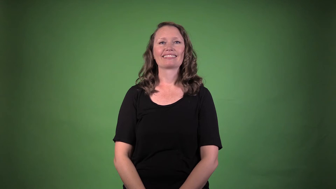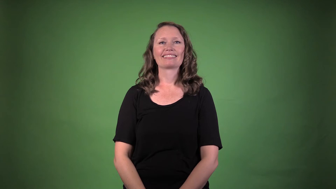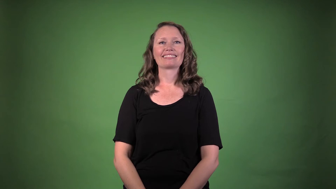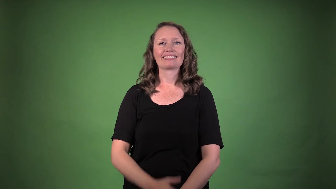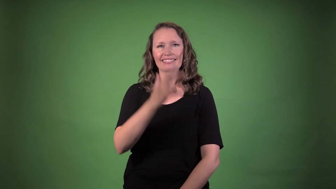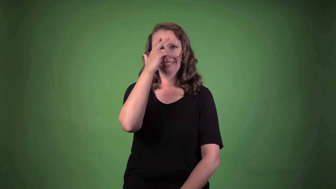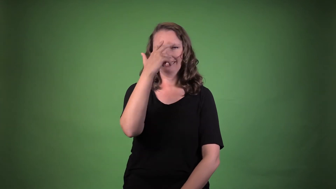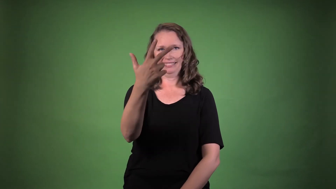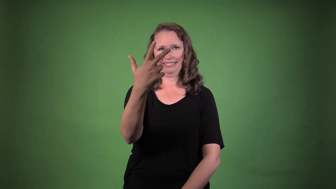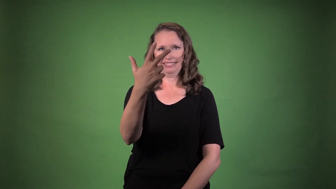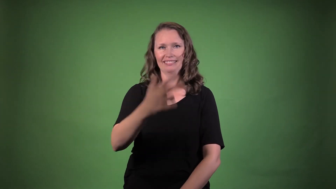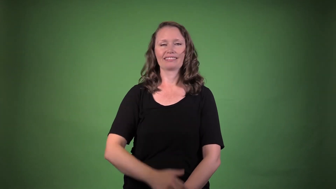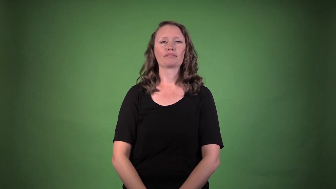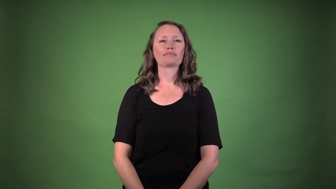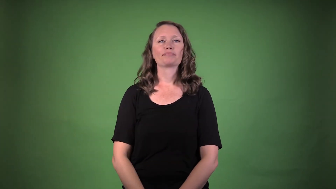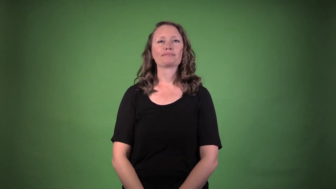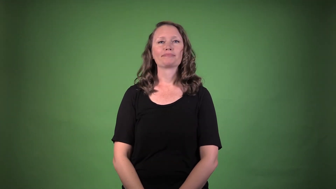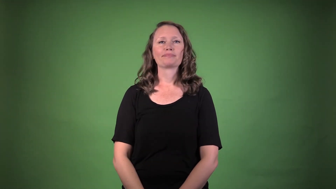3 cents